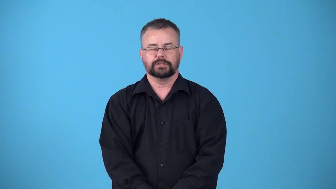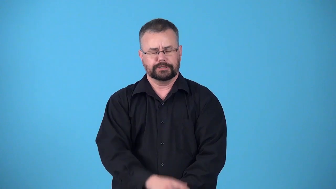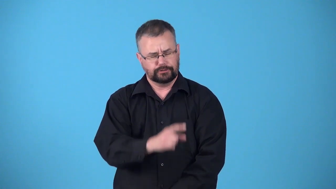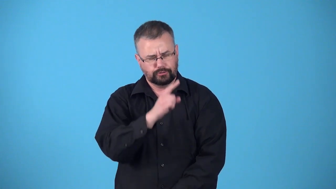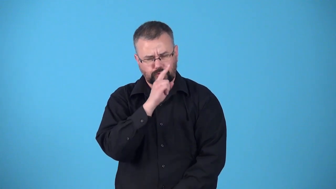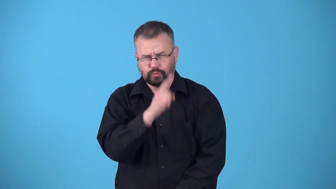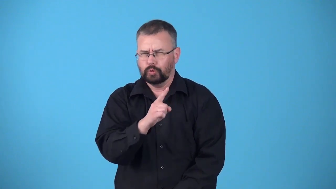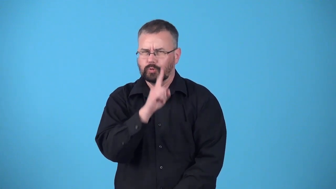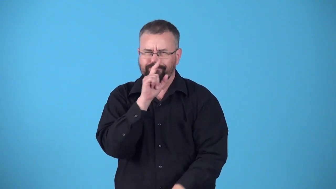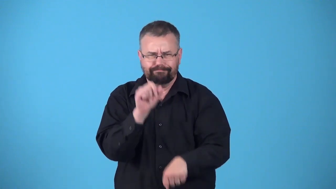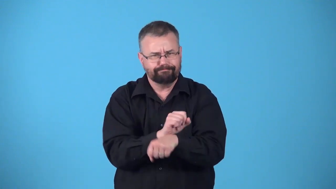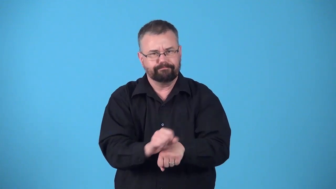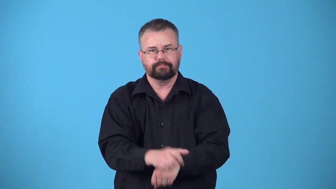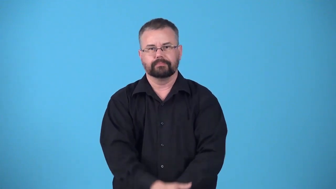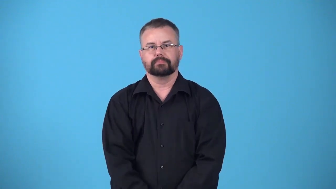believe you me